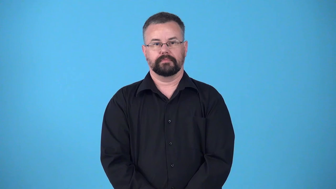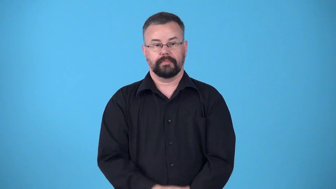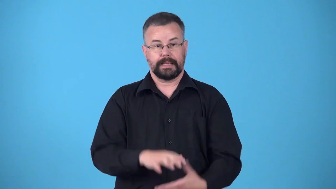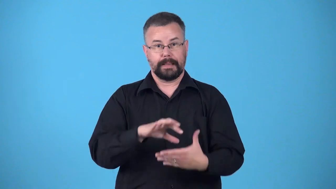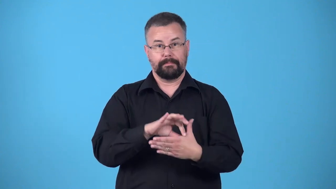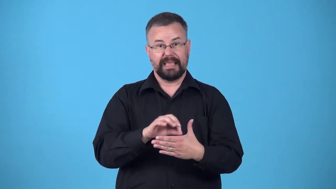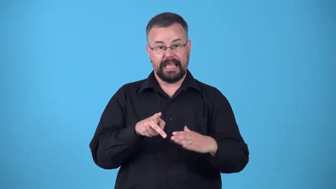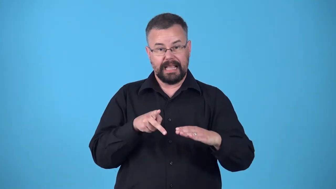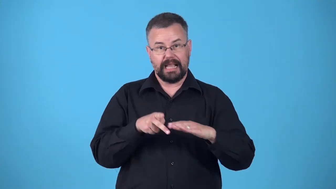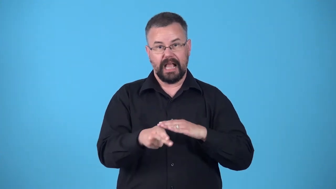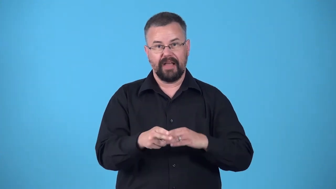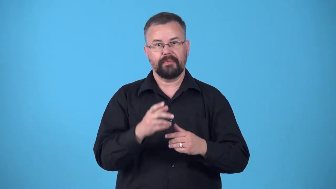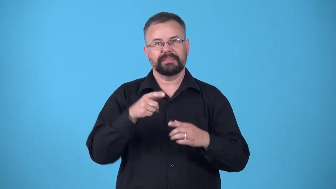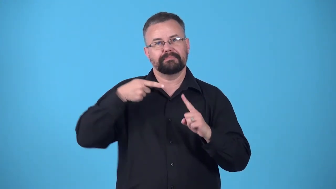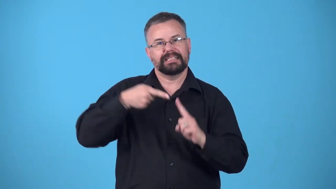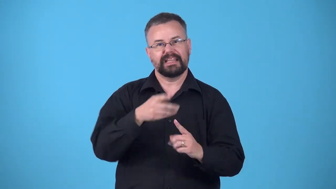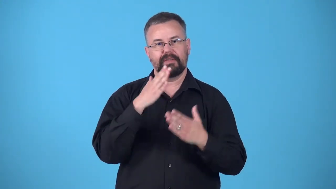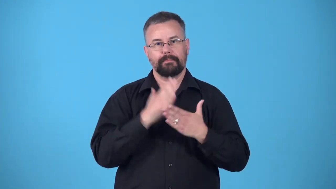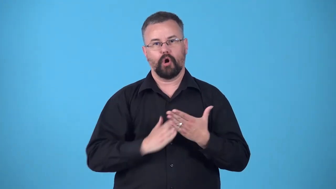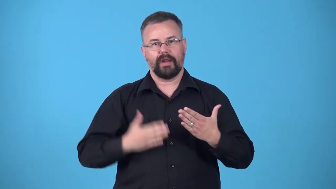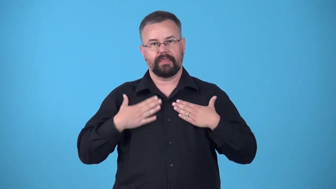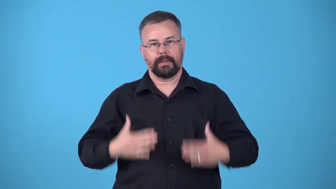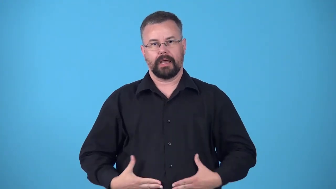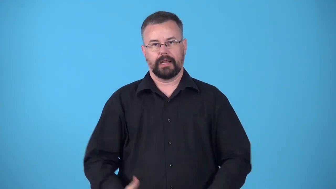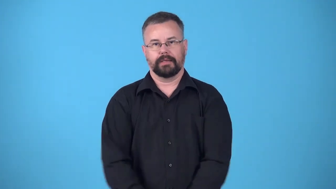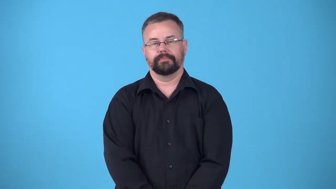cut meat